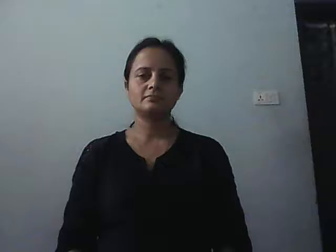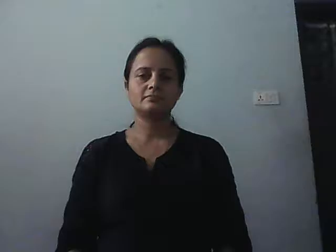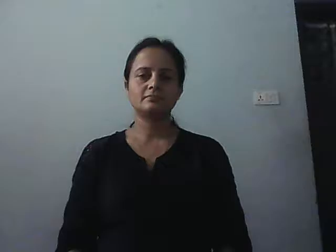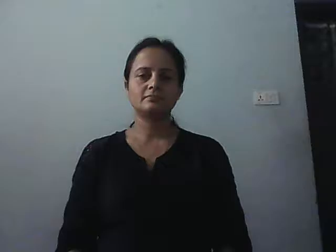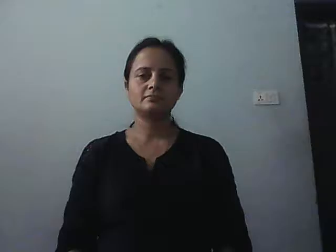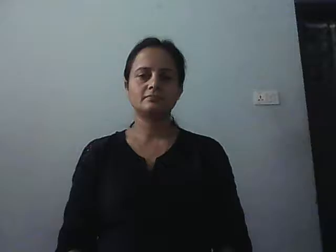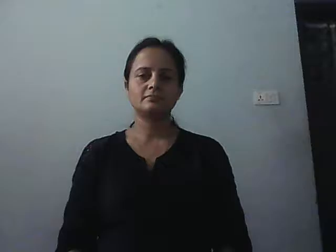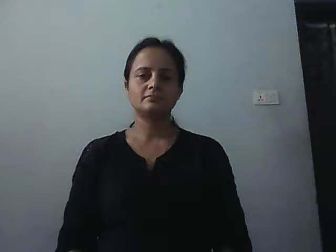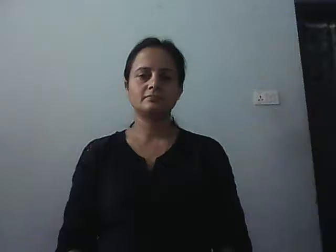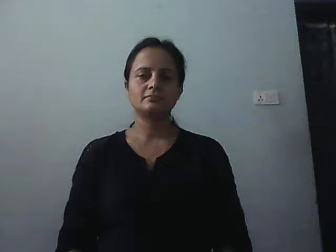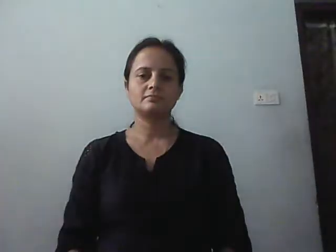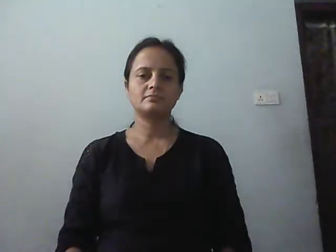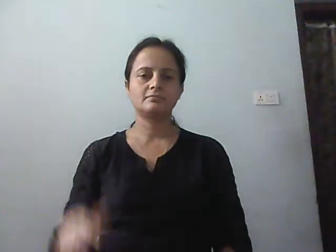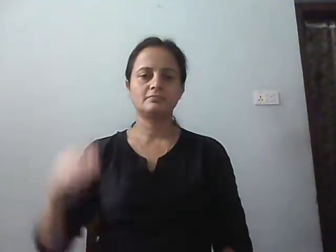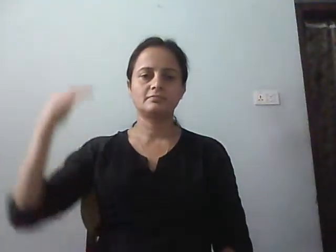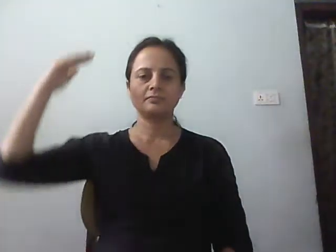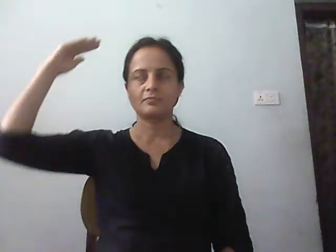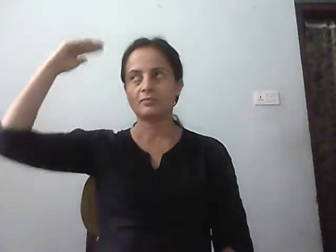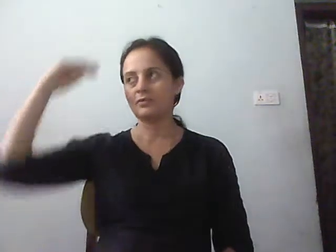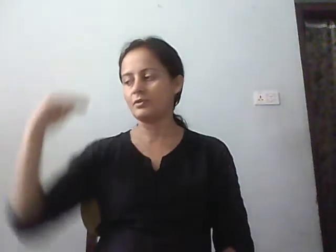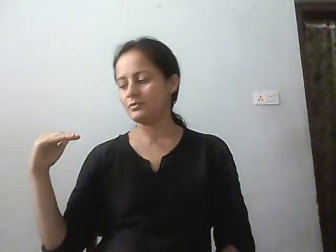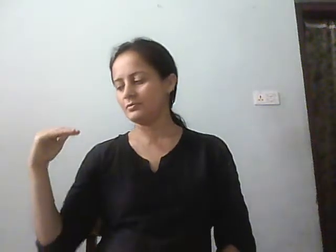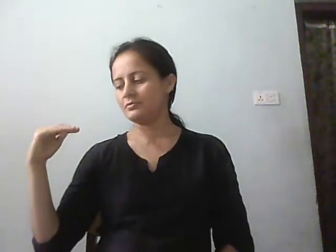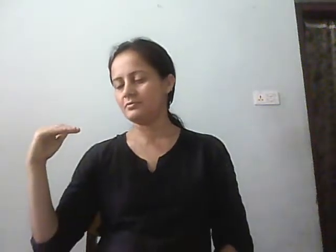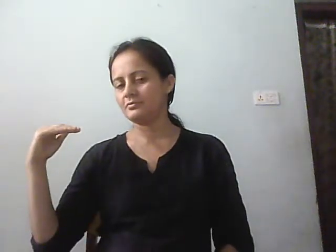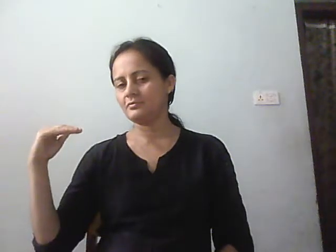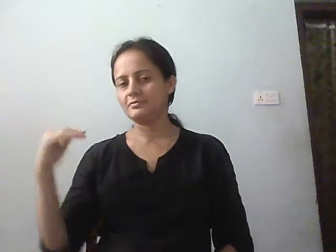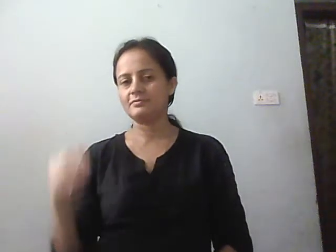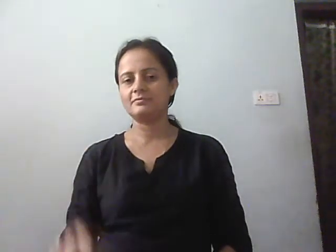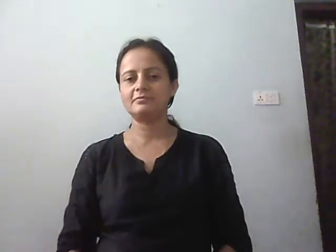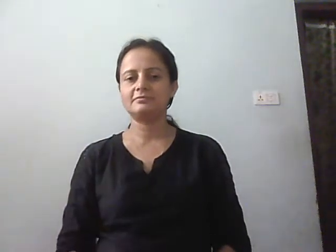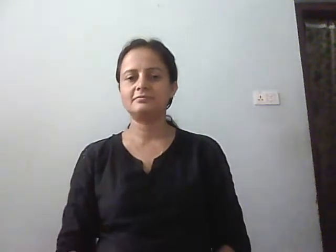shortperson